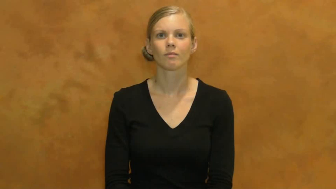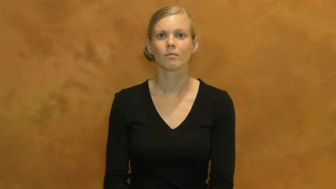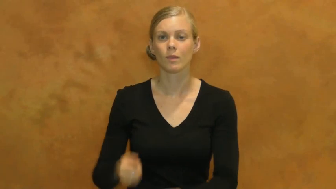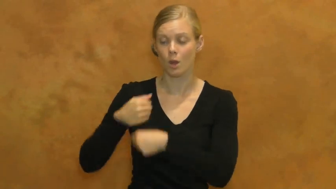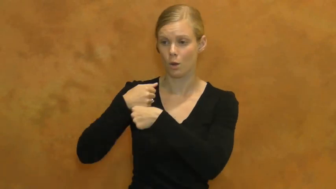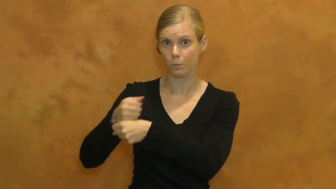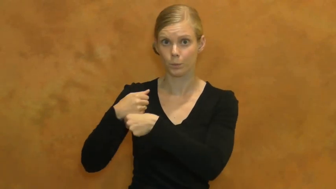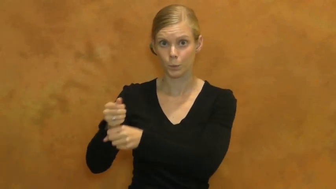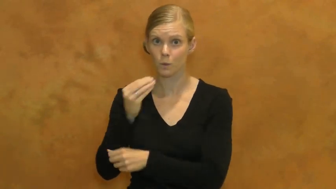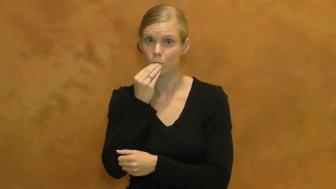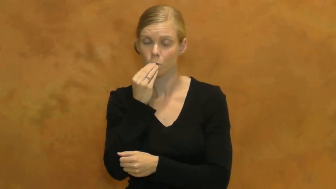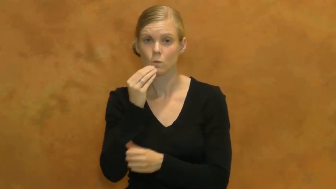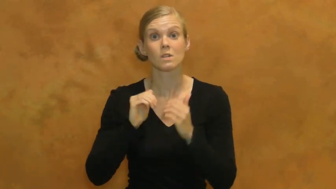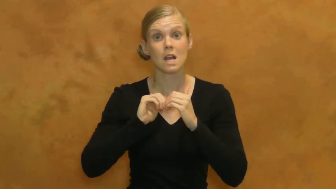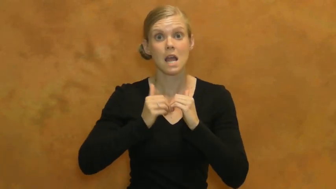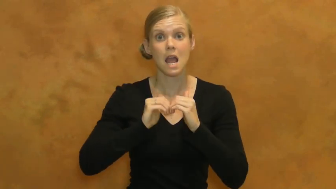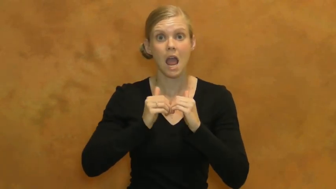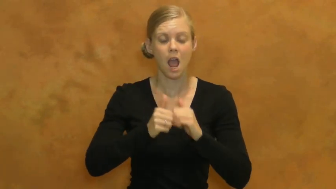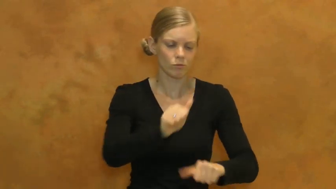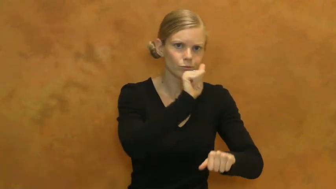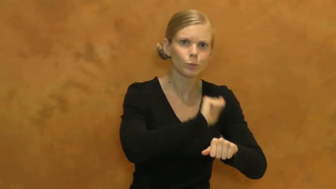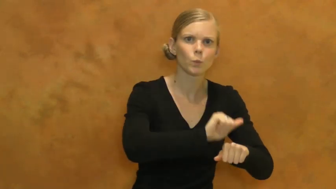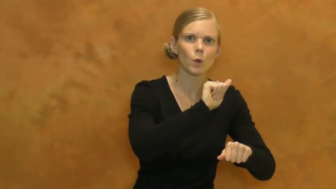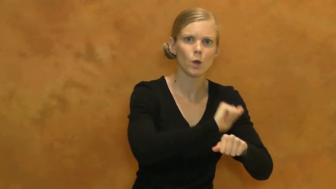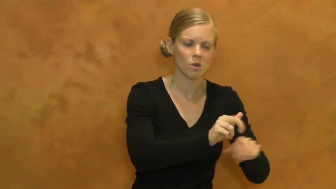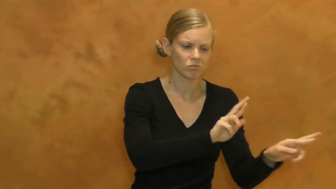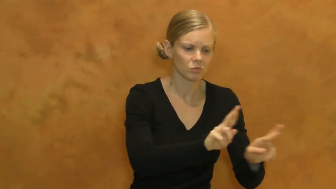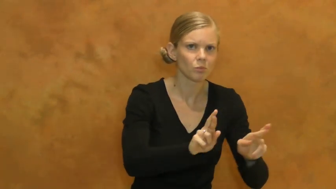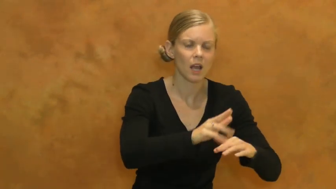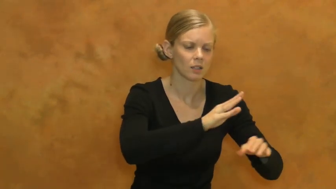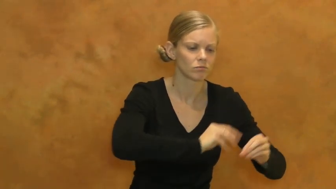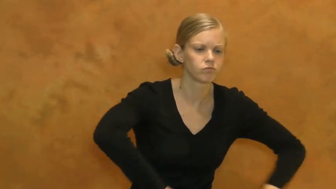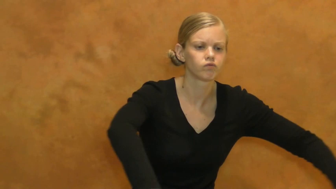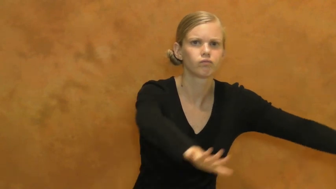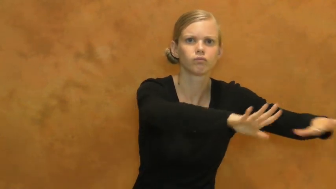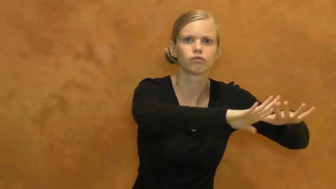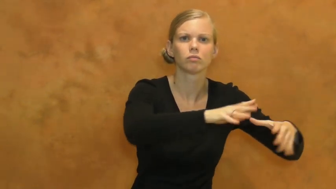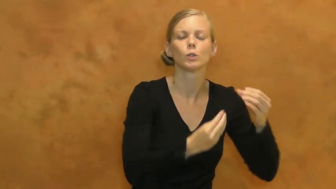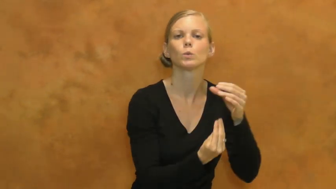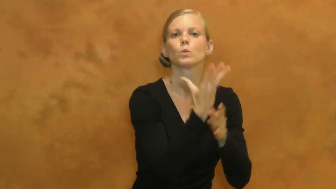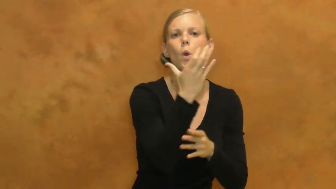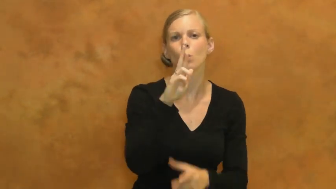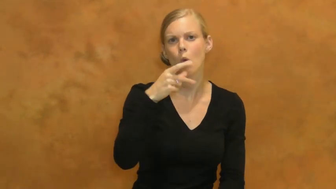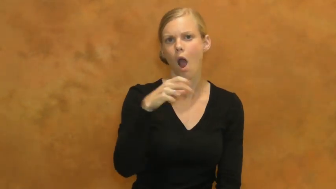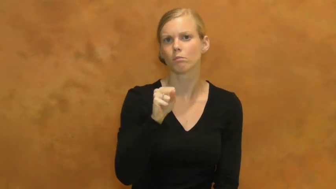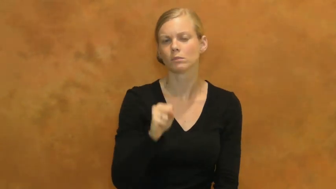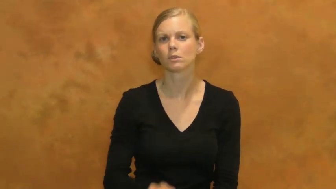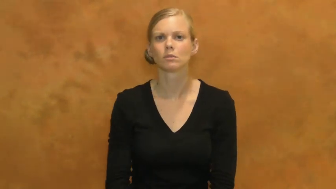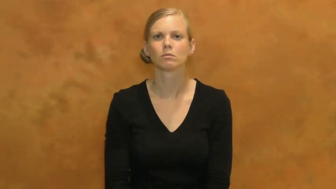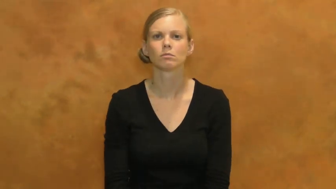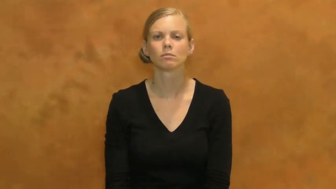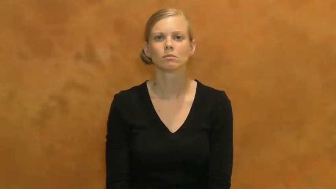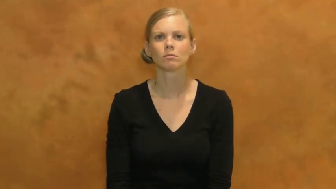cultivation